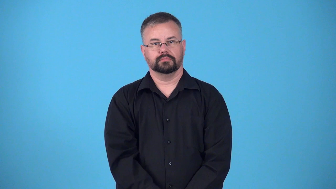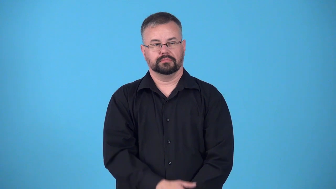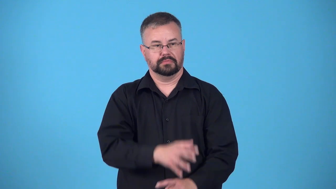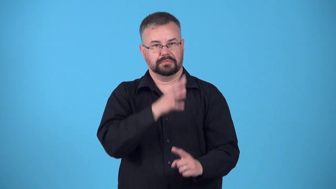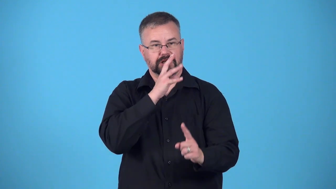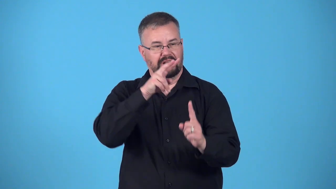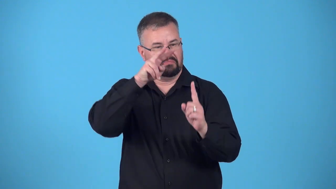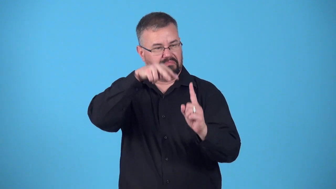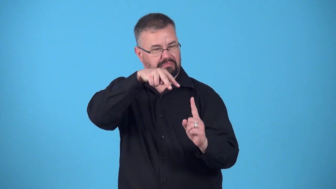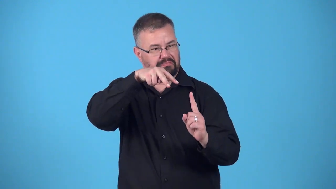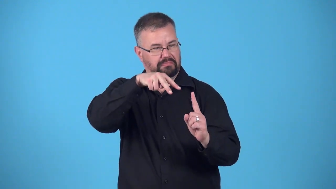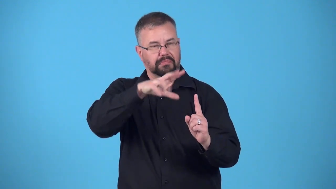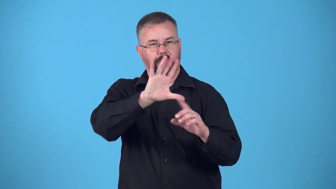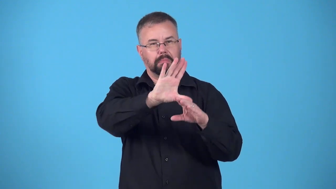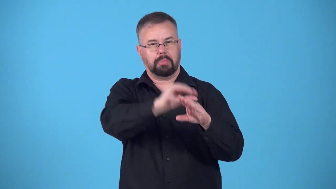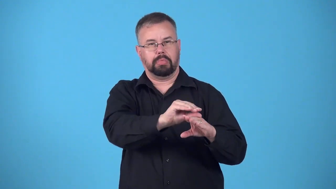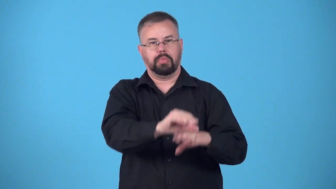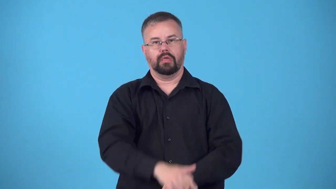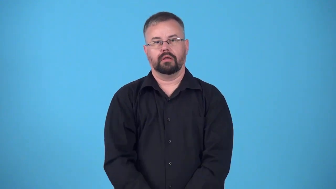belittle